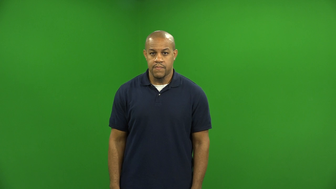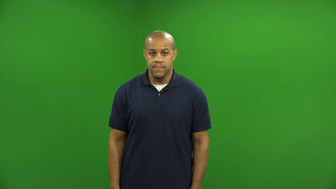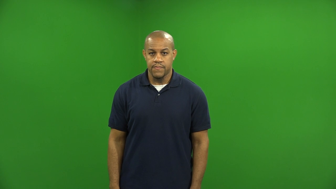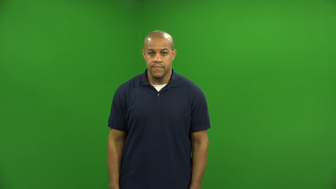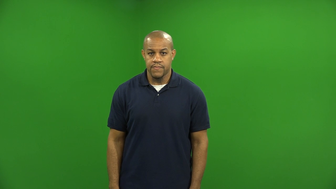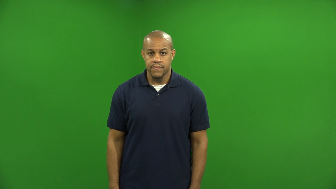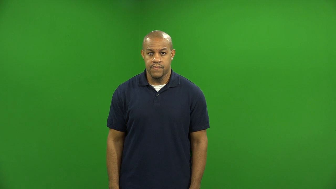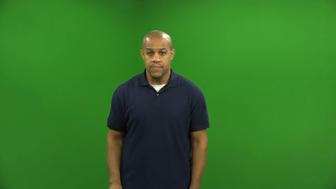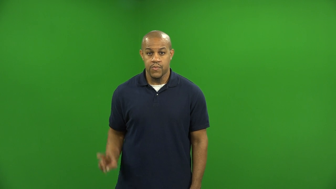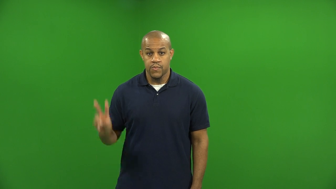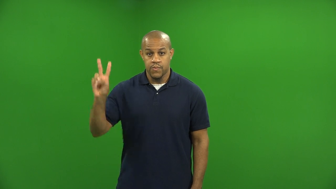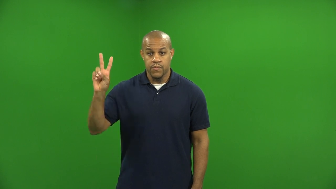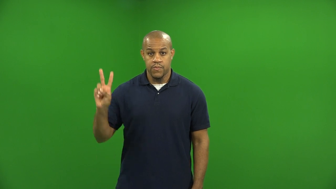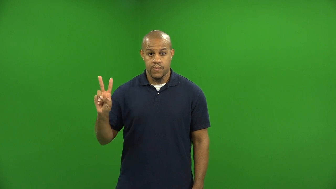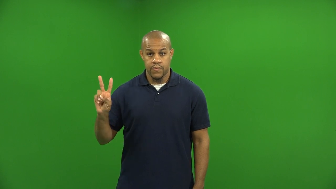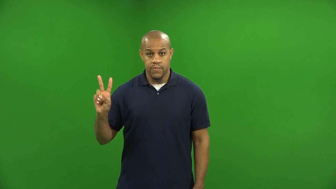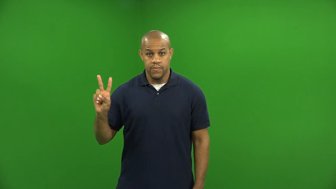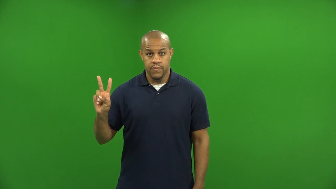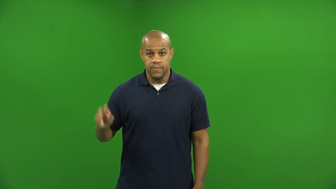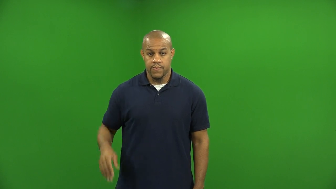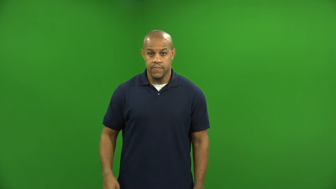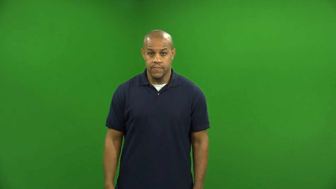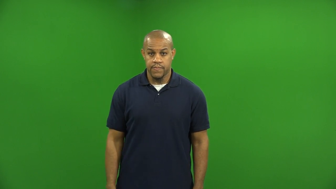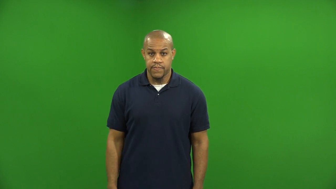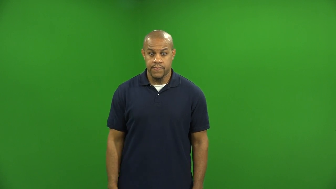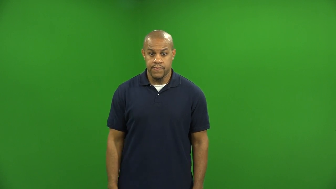More than one consecutive hit